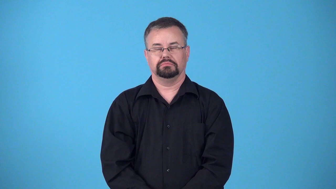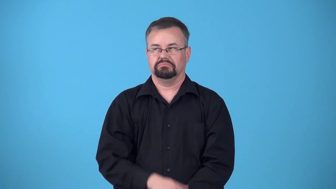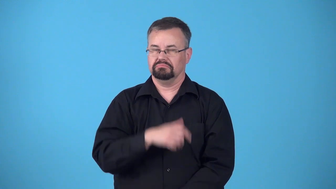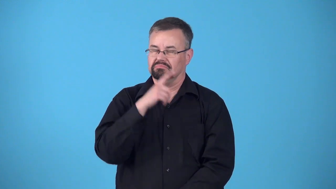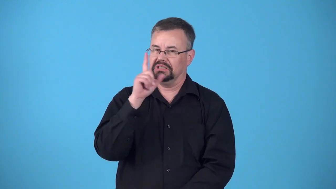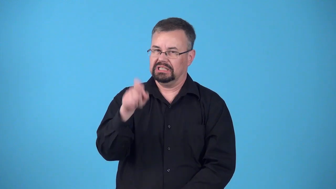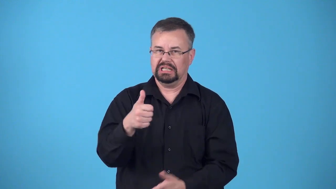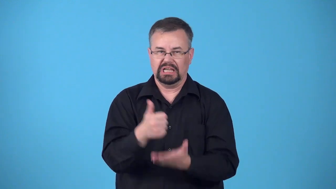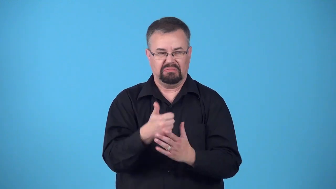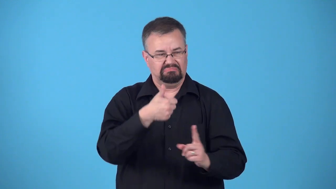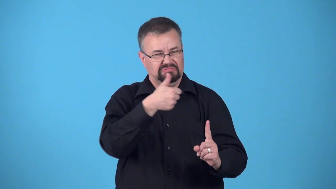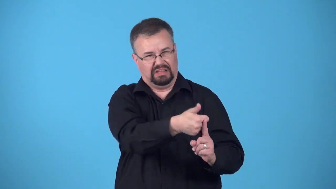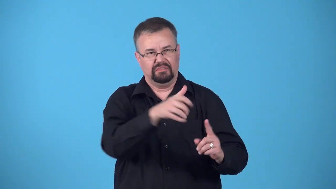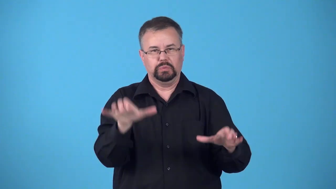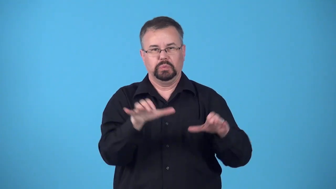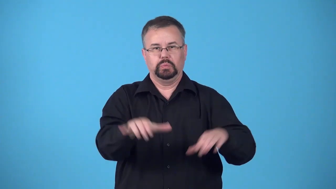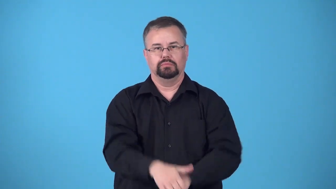paddle your own canoe